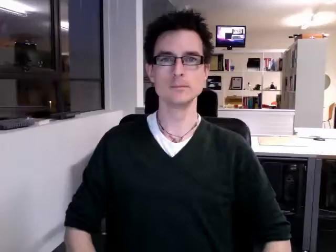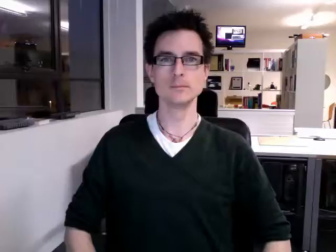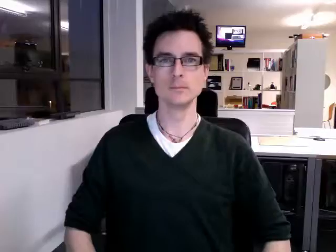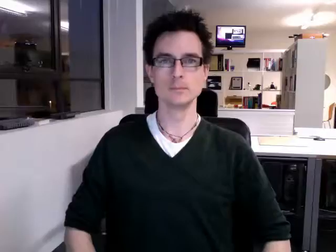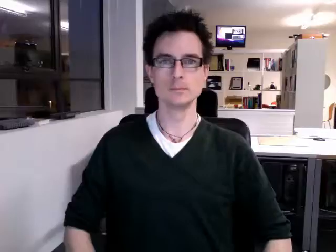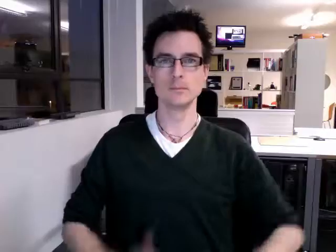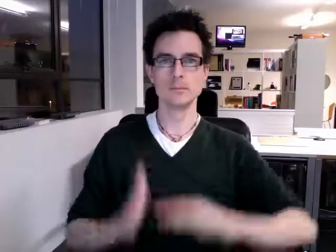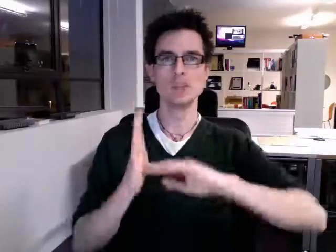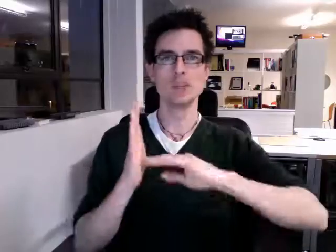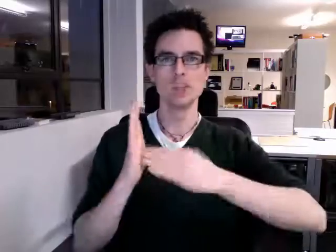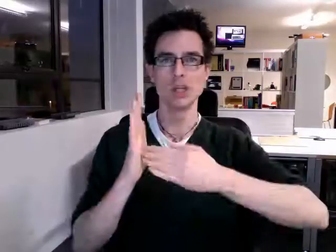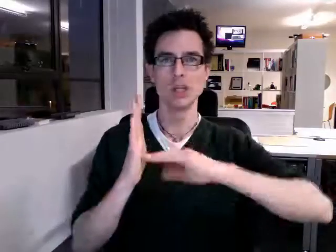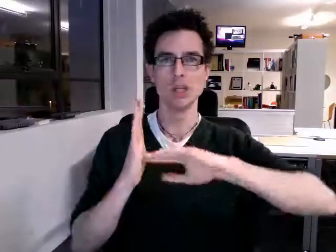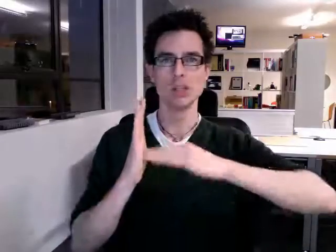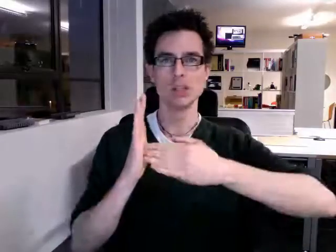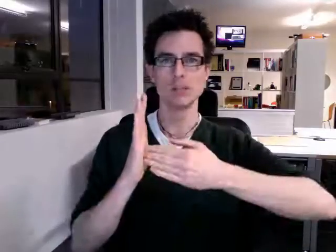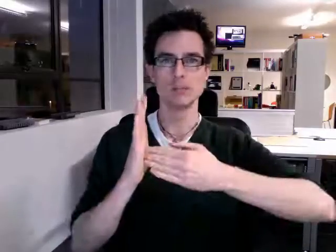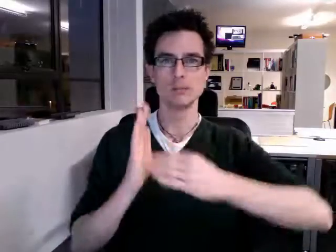cheese